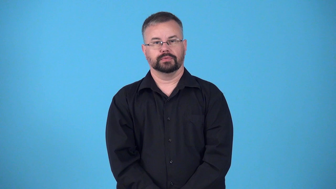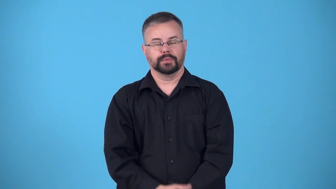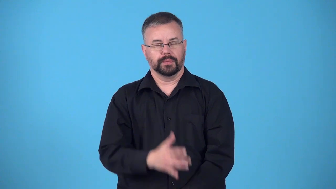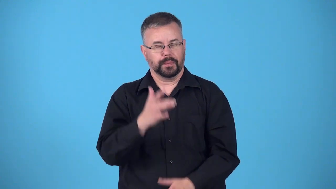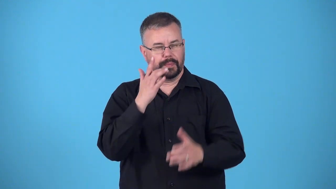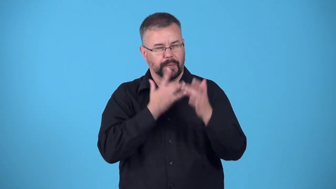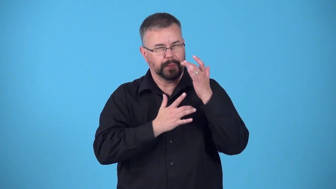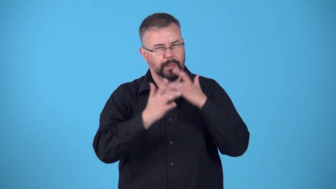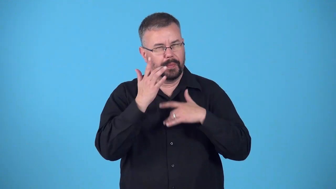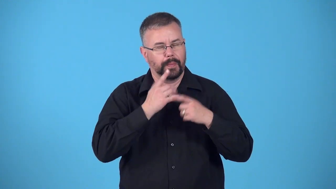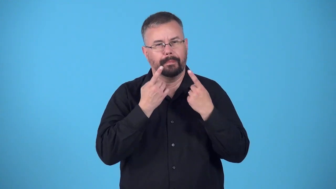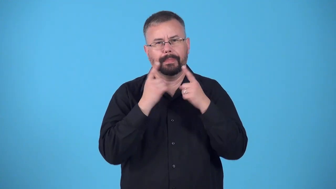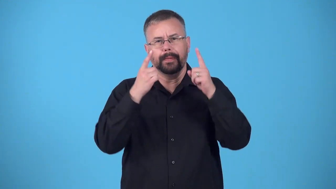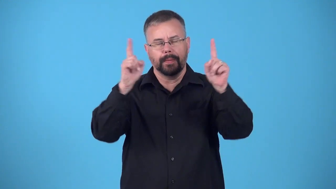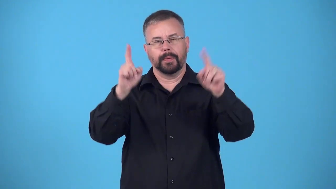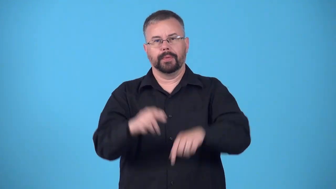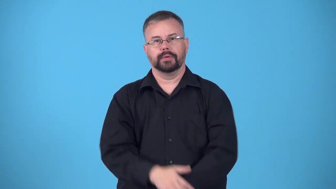squeak by